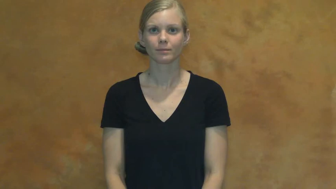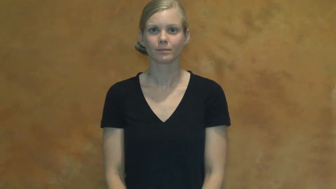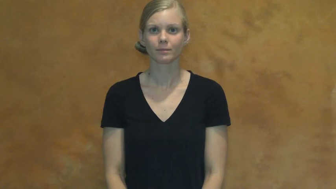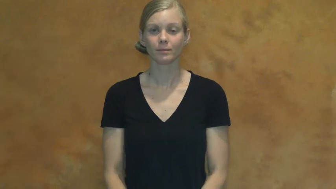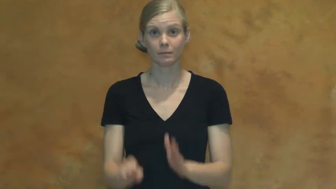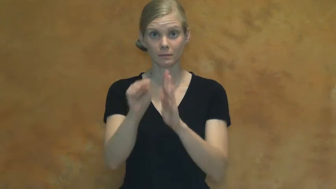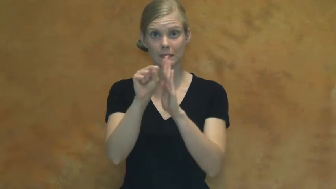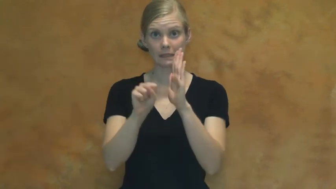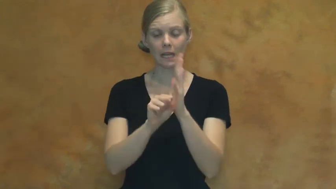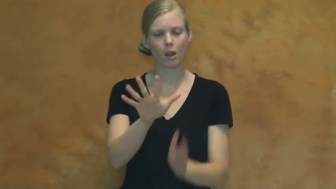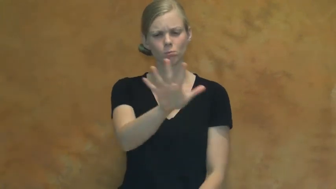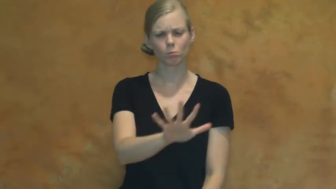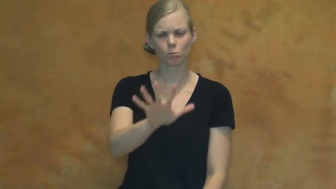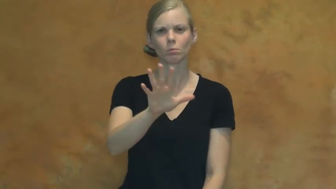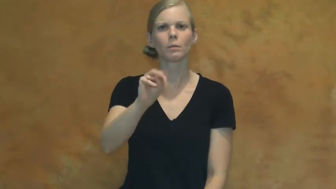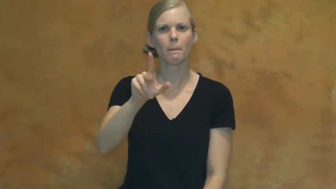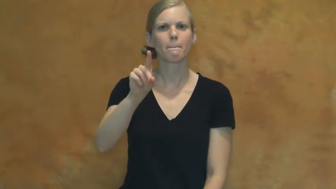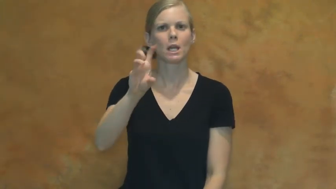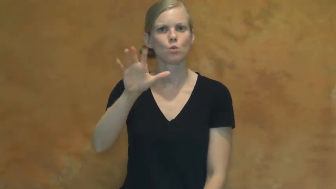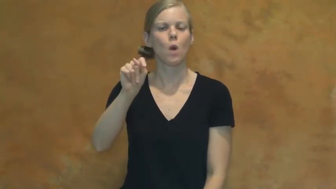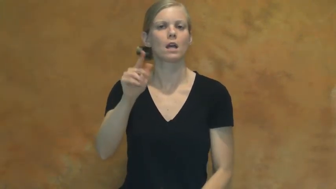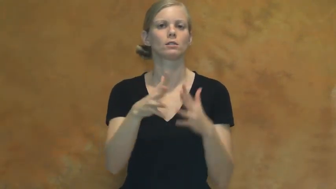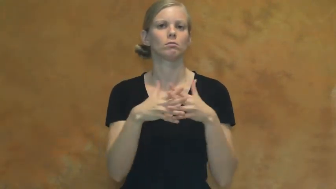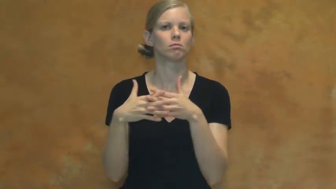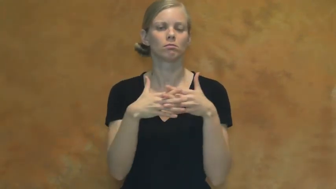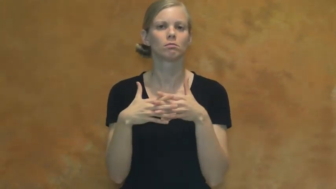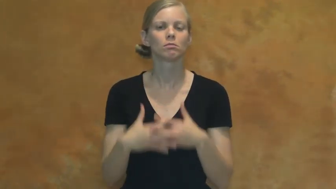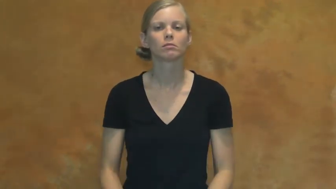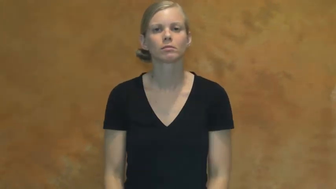Nebraska